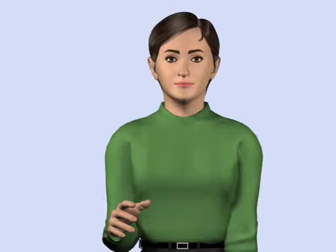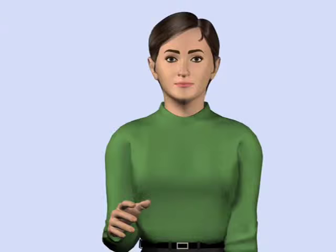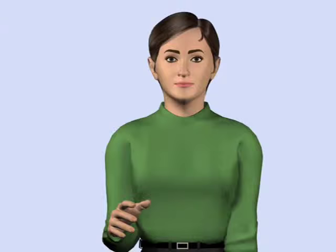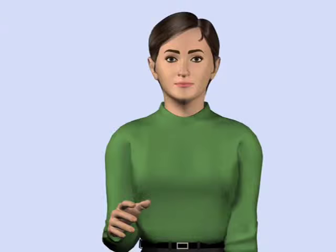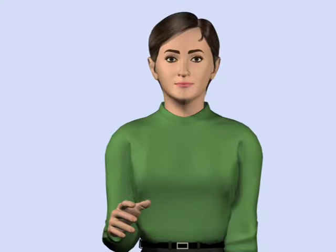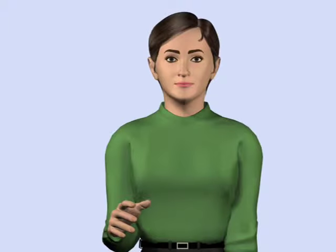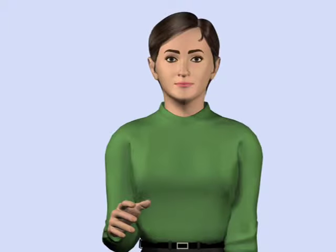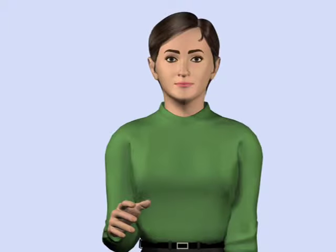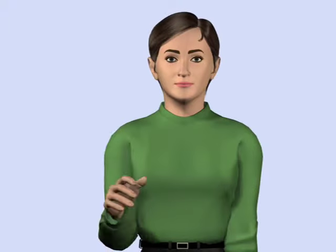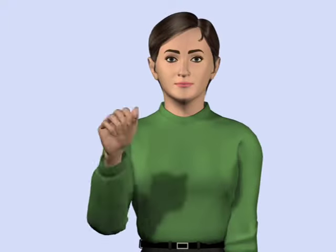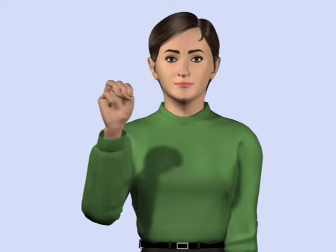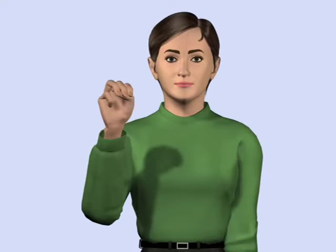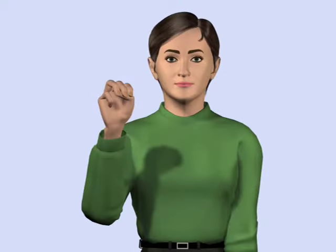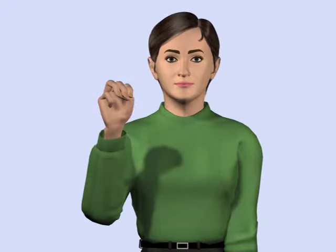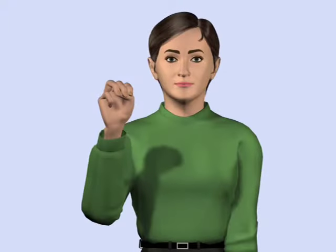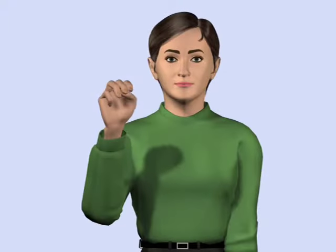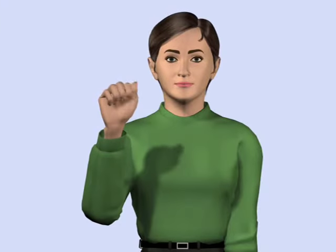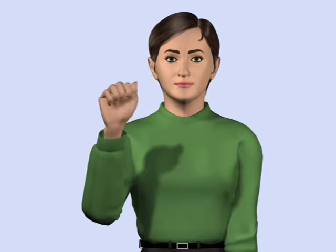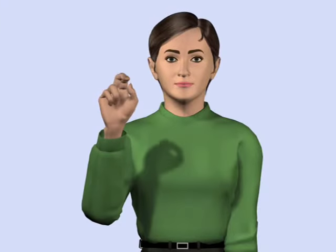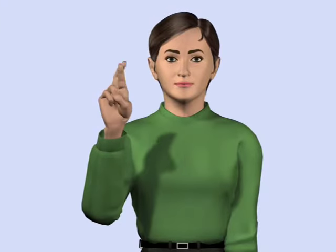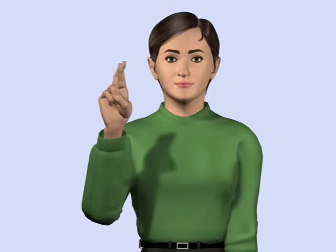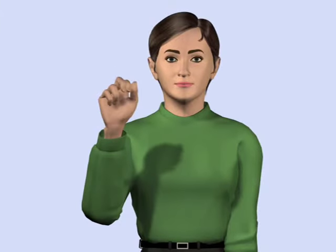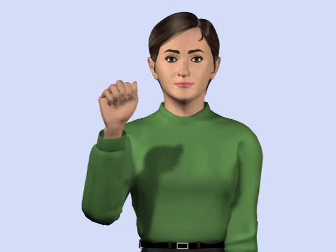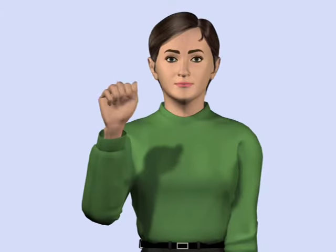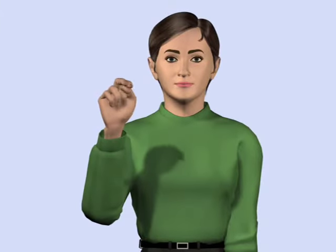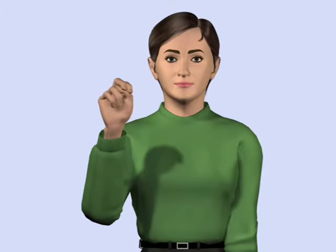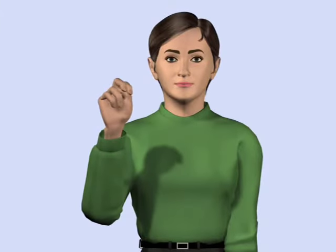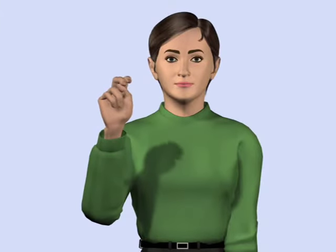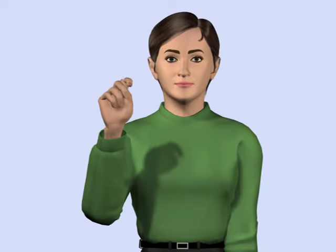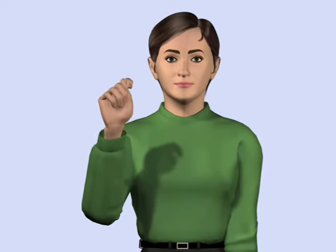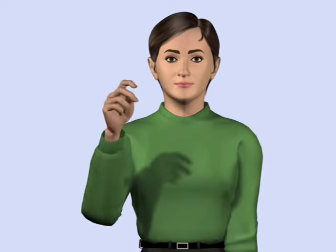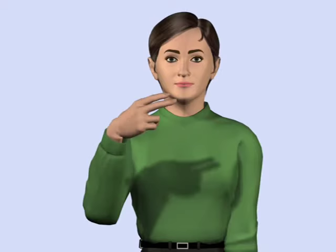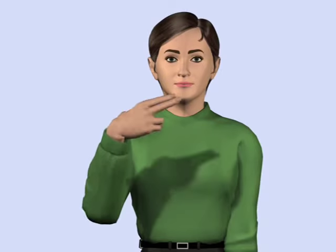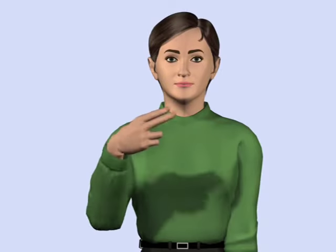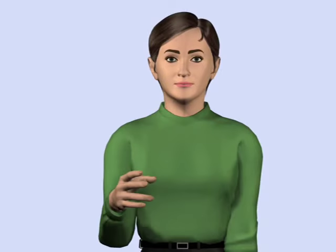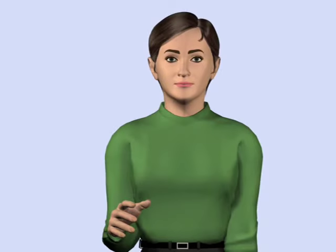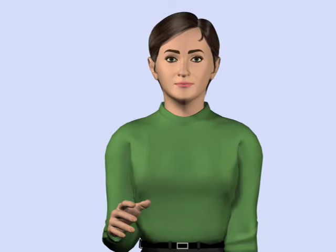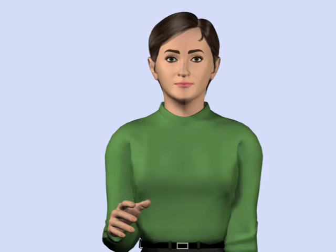amaranth